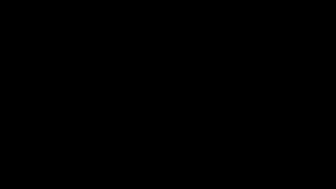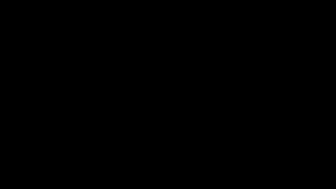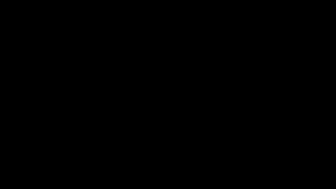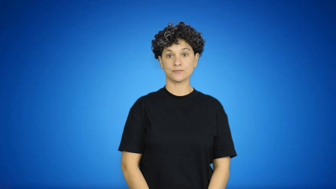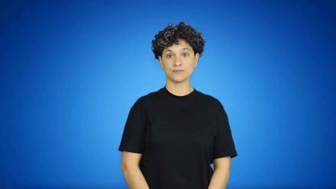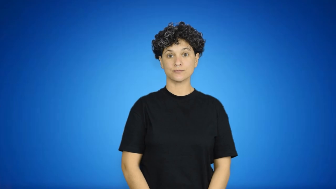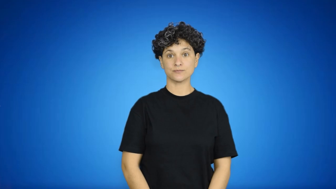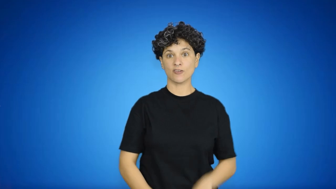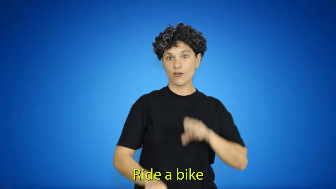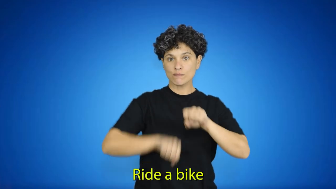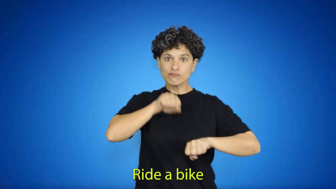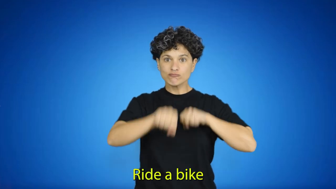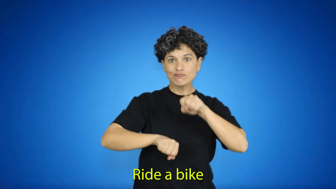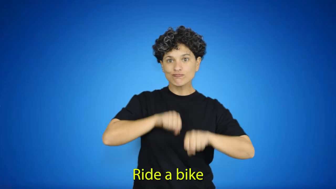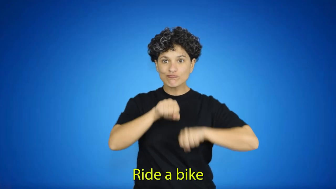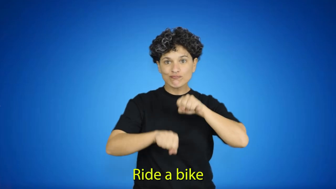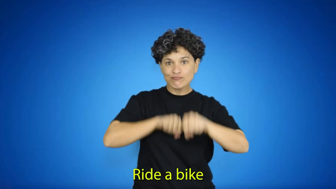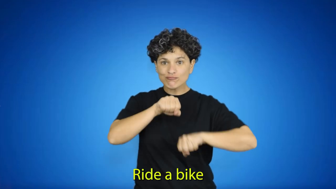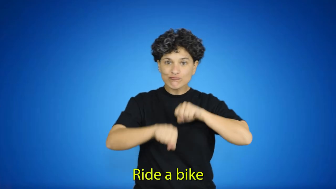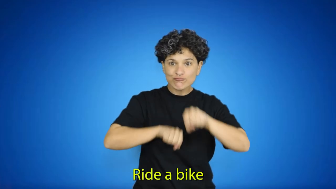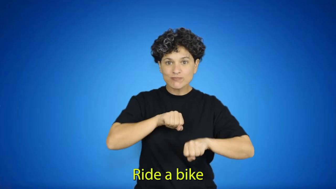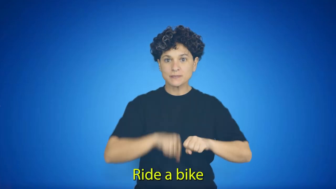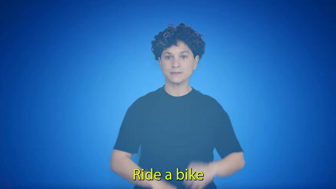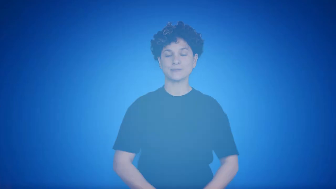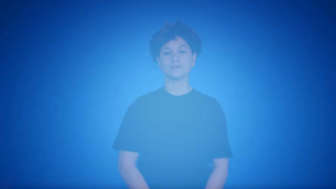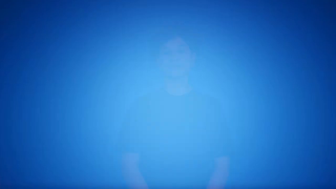Ride a bike